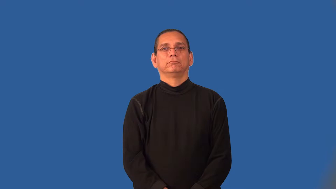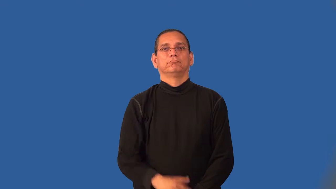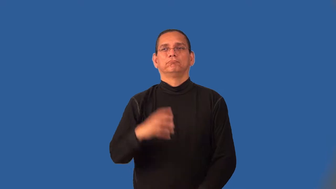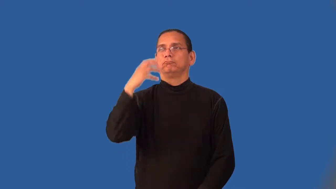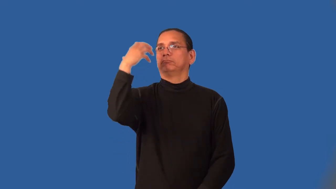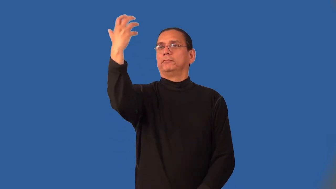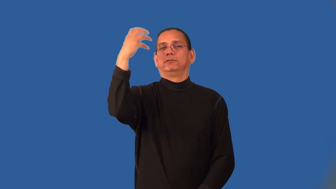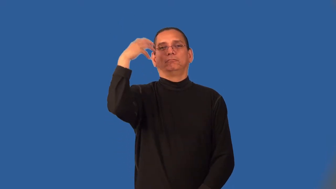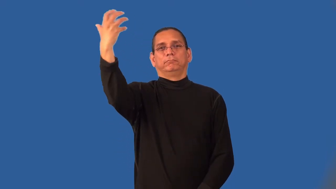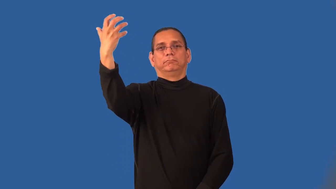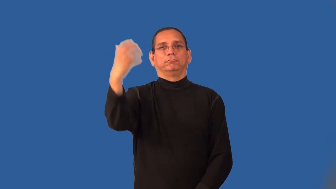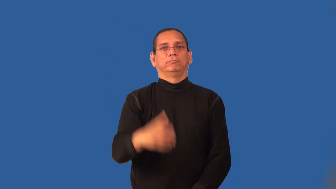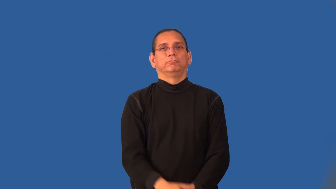layup-basketball